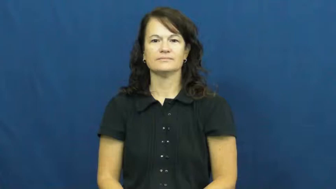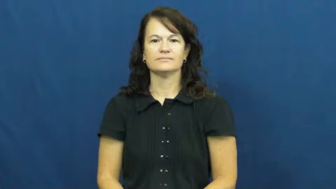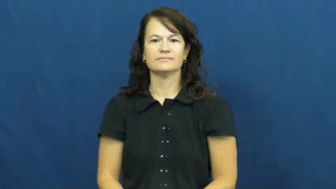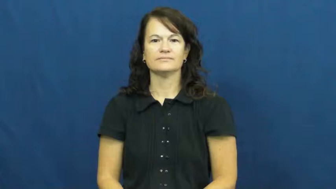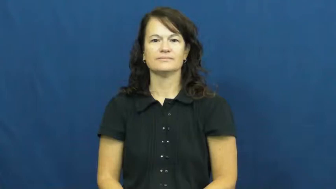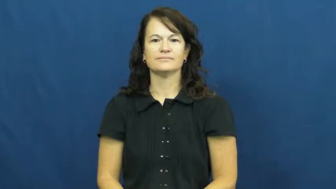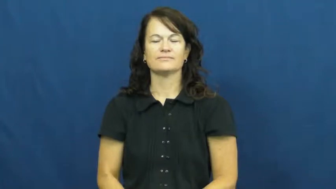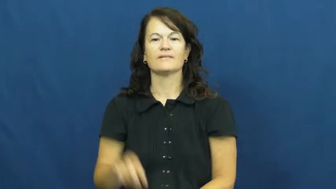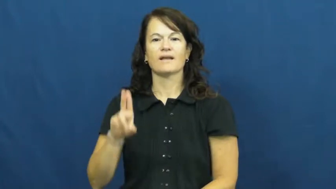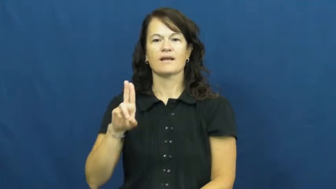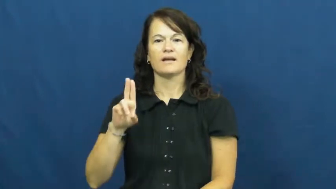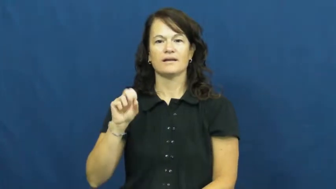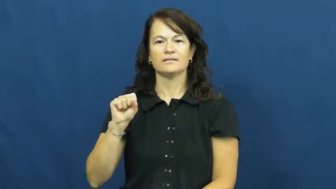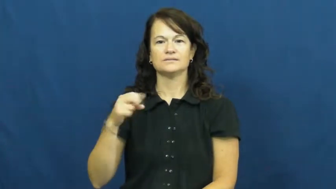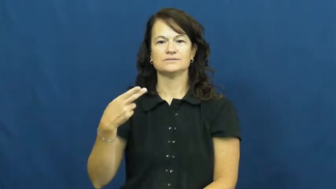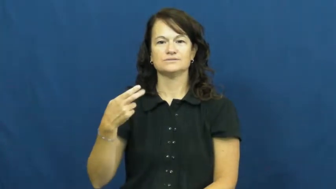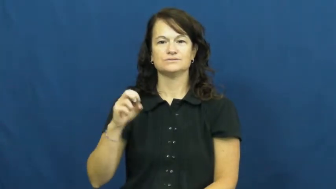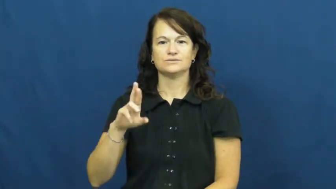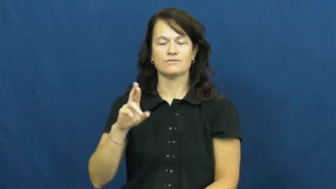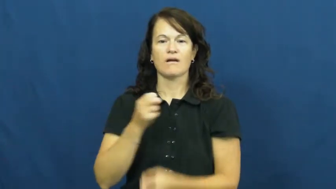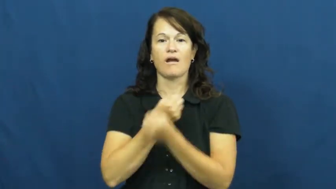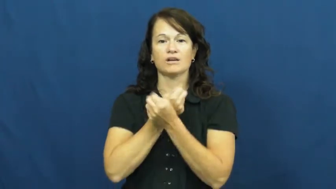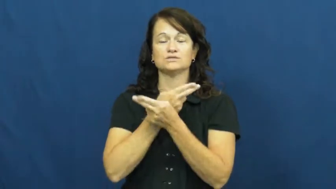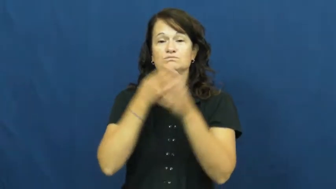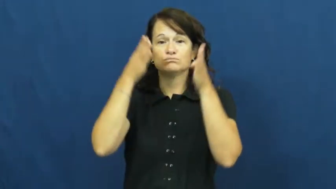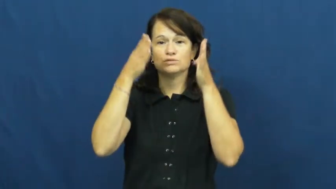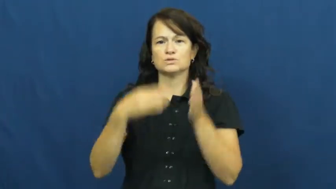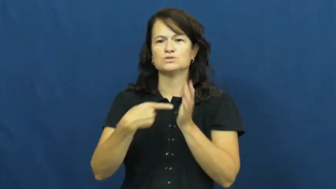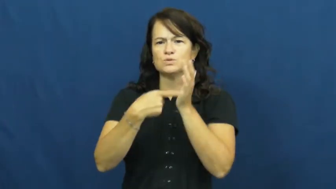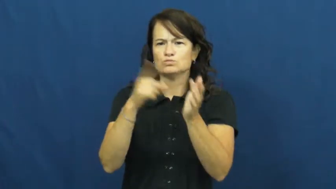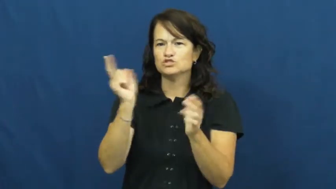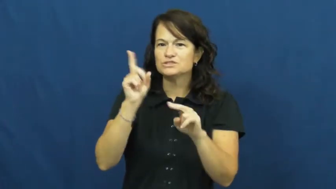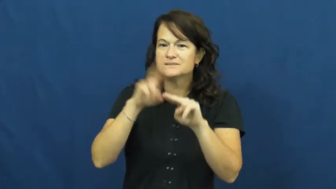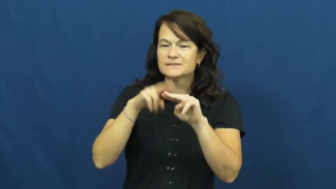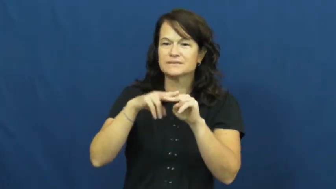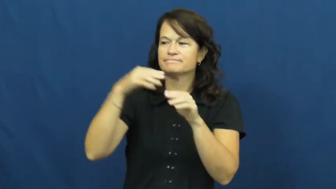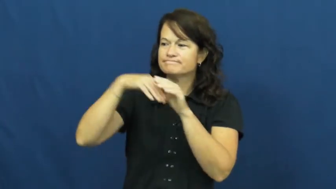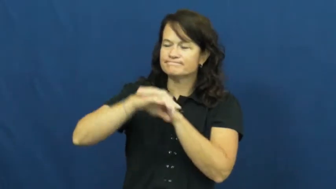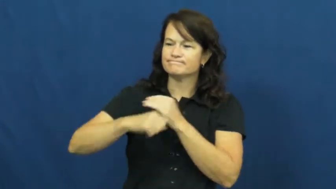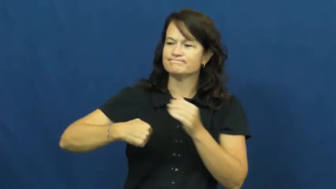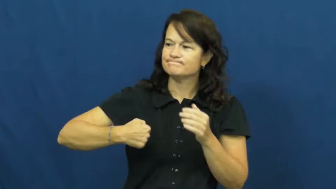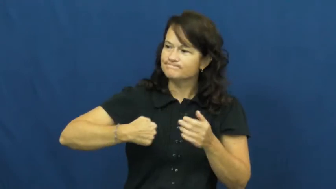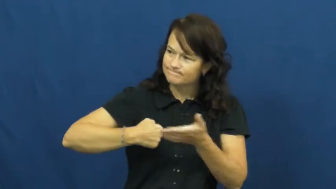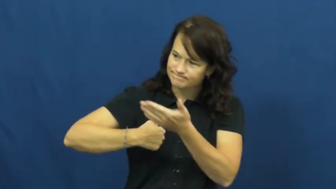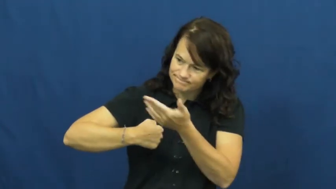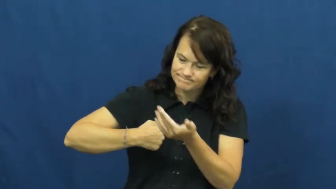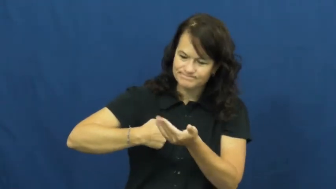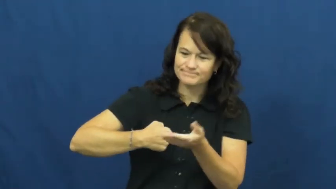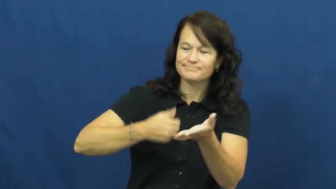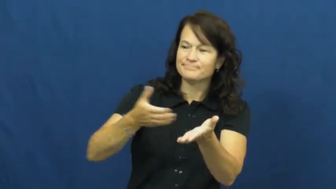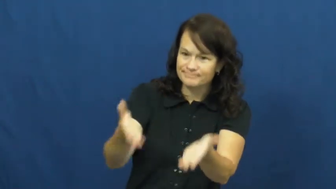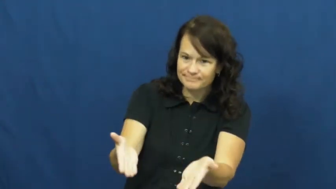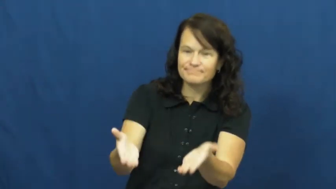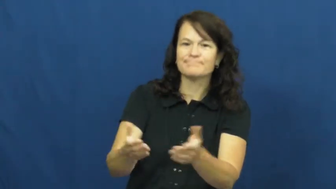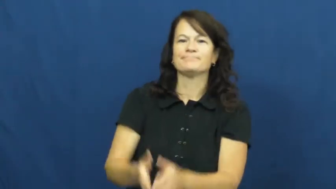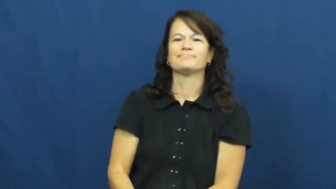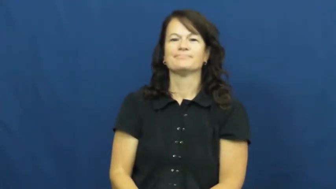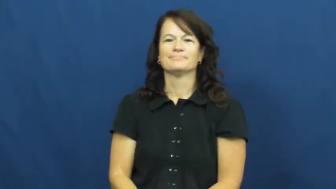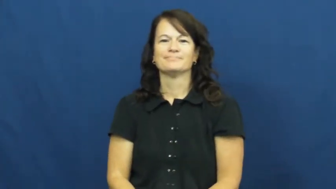usher